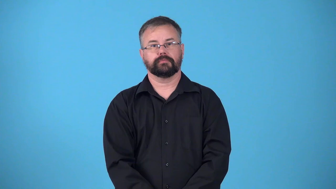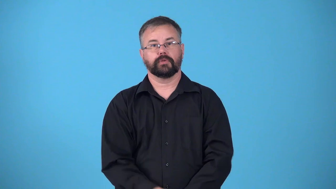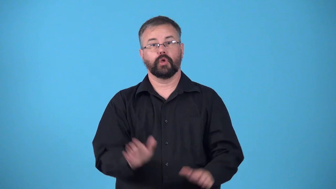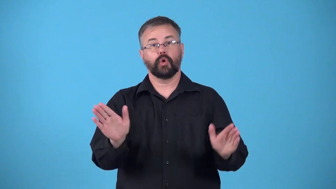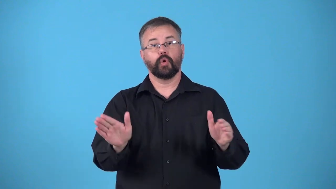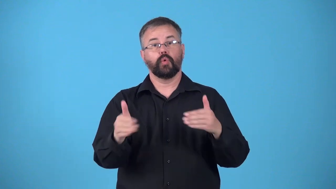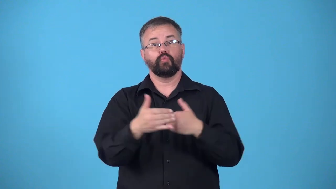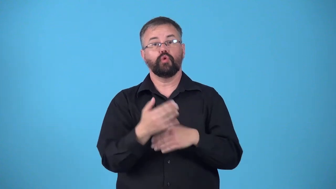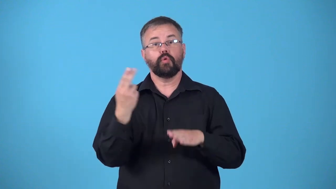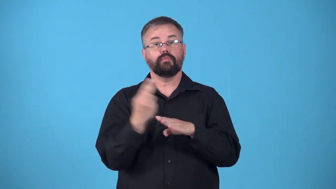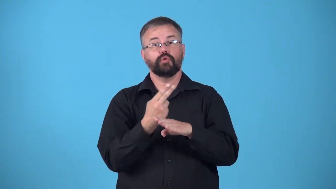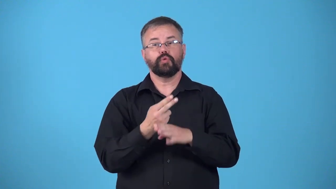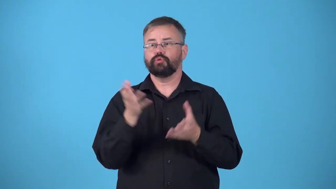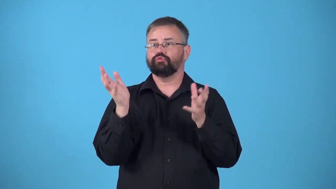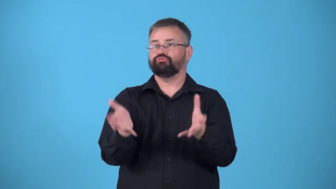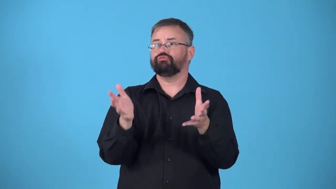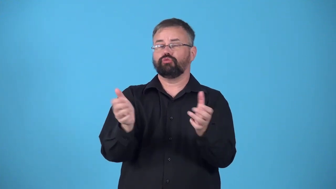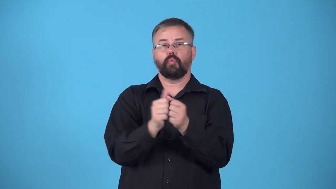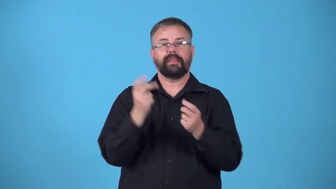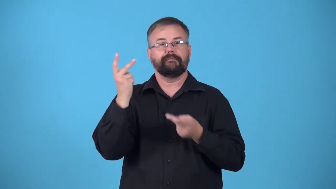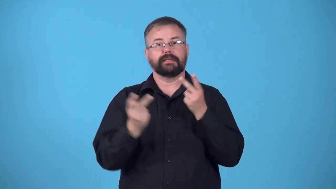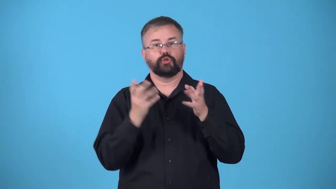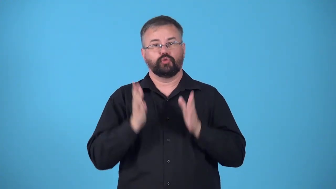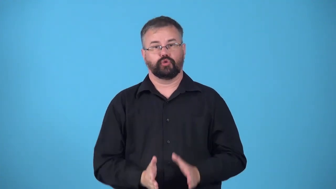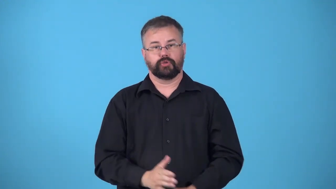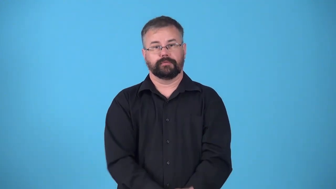drawing room